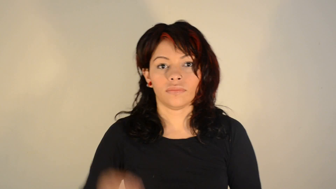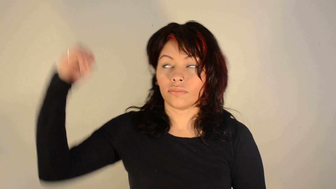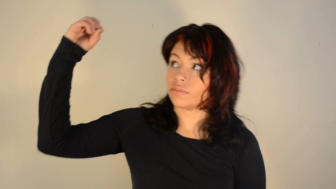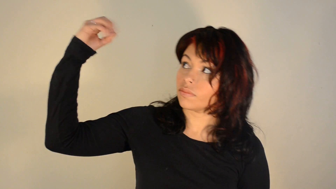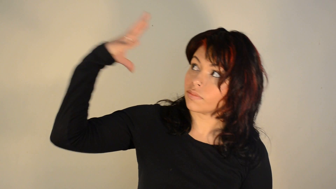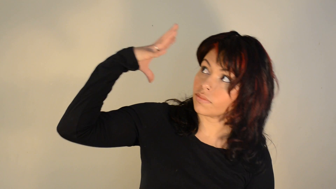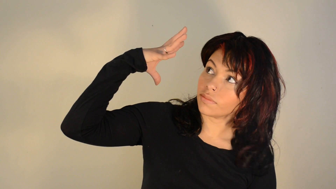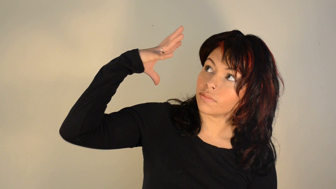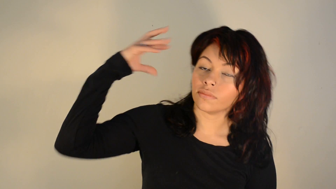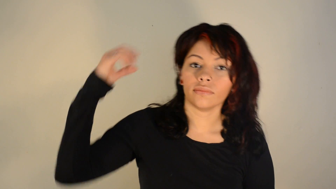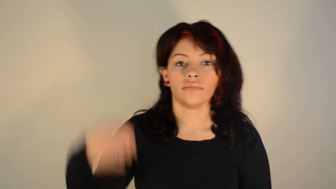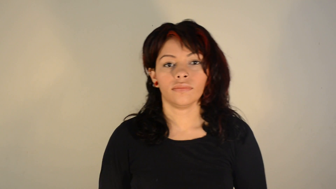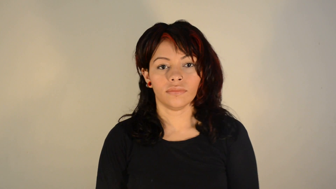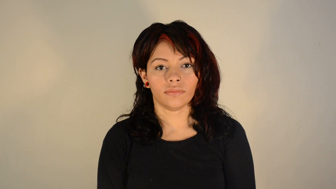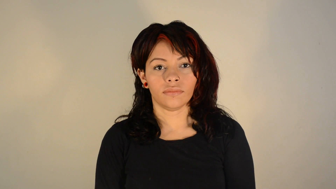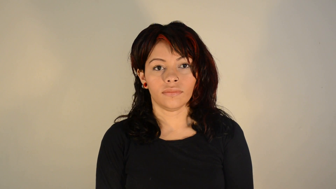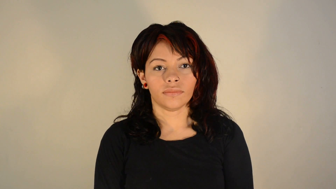sun